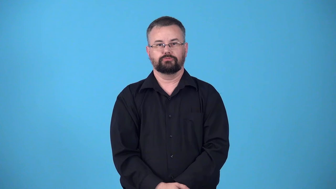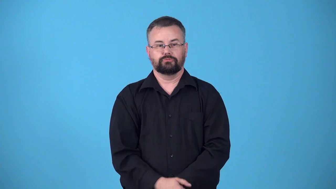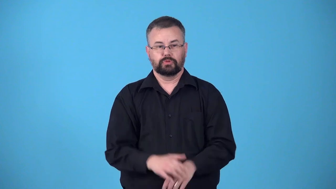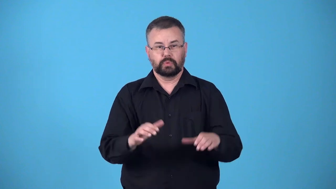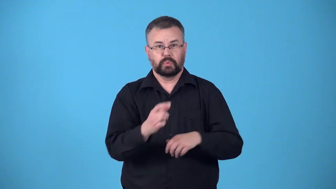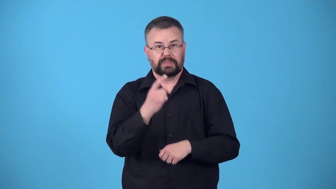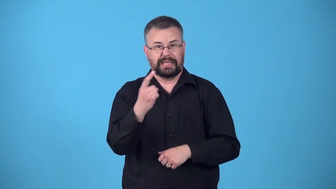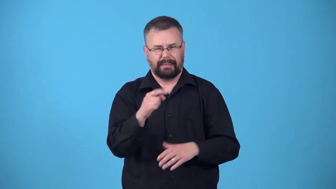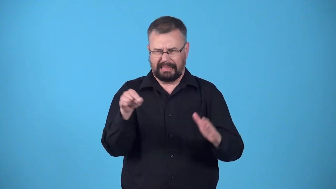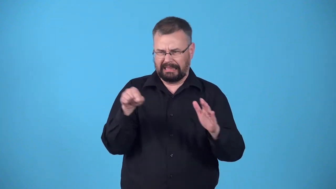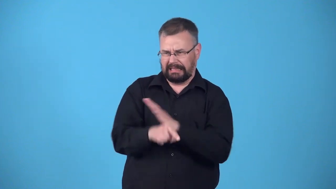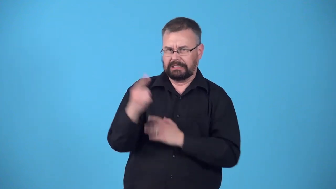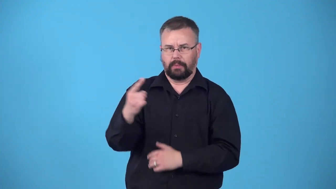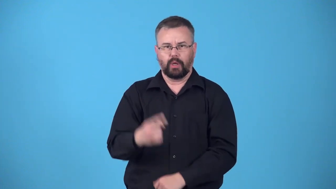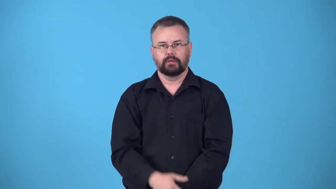dealt a fatal blow